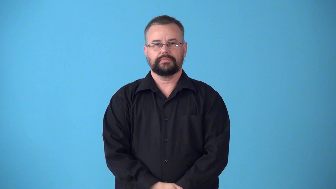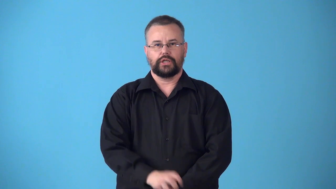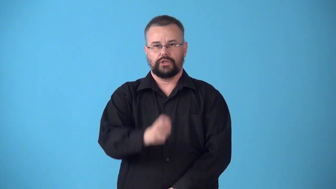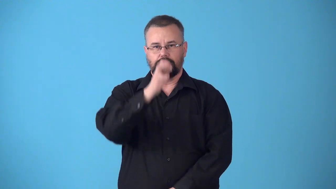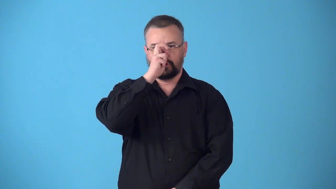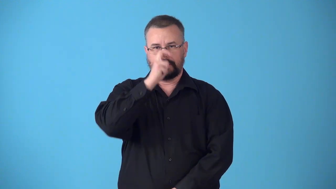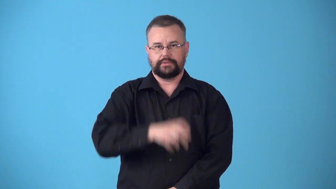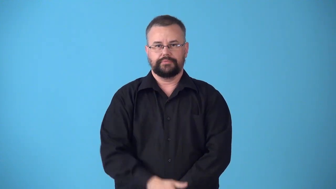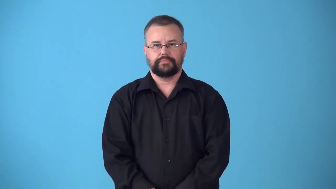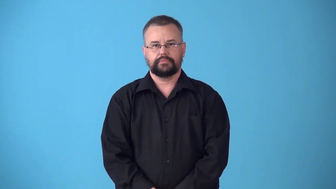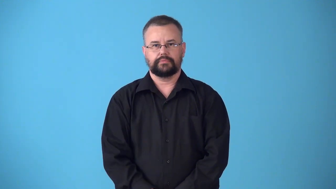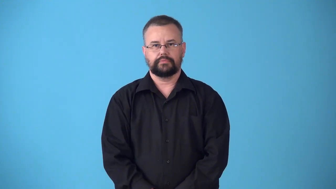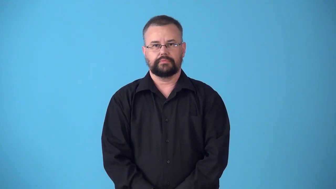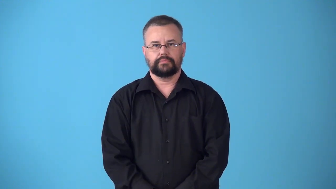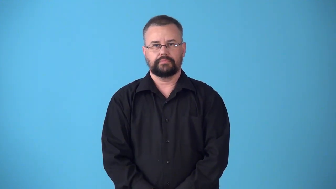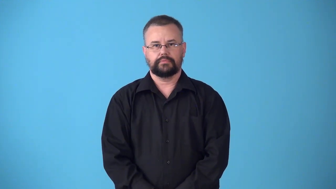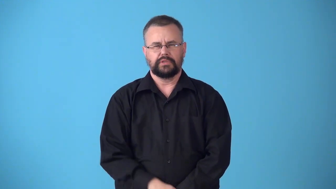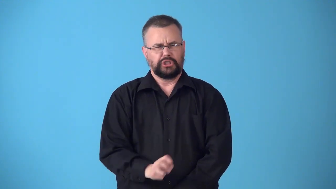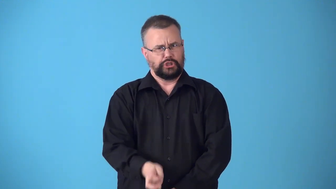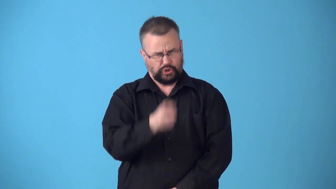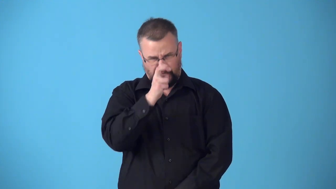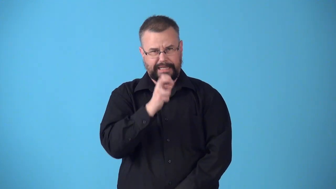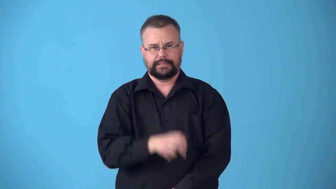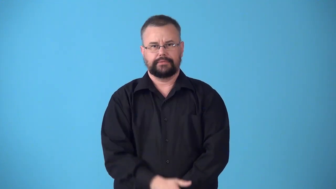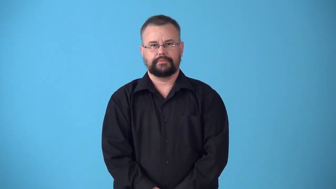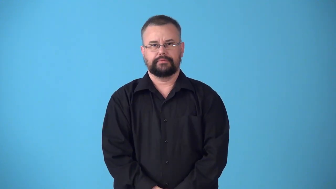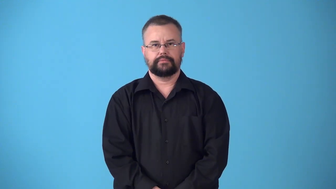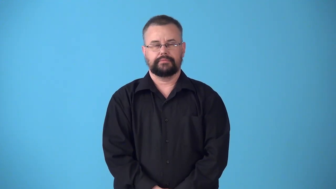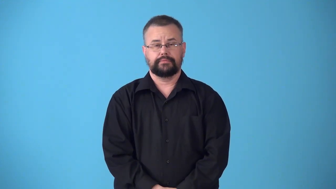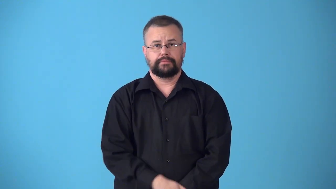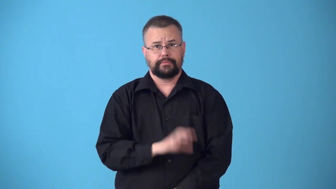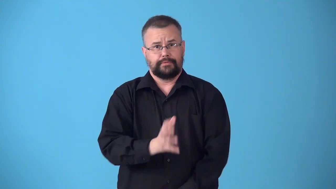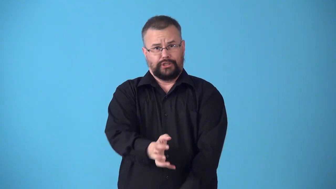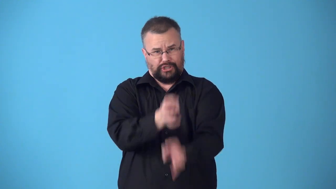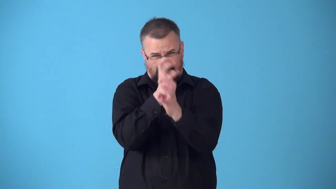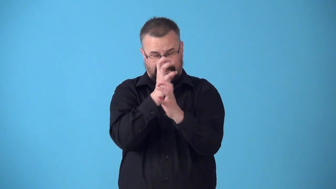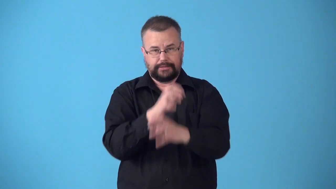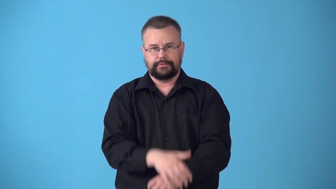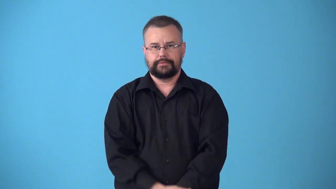strict,stricter,strictest,sterner,sternest, harsher,harshest,firmer,firmest